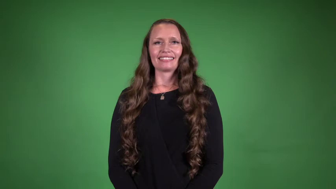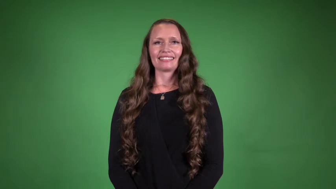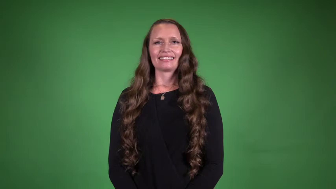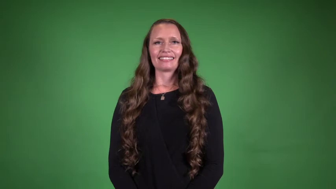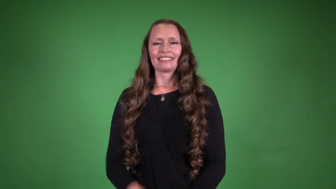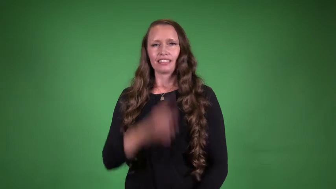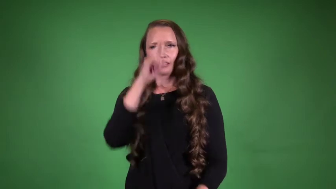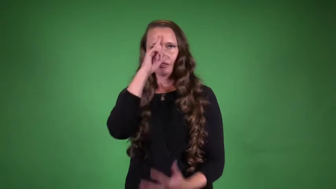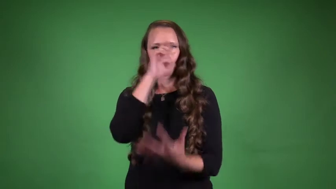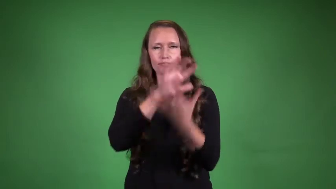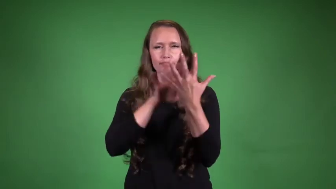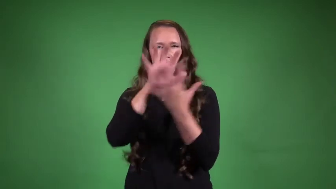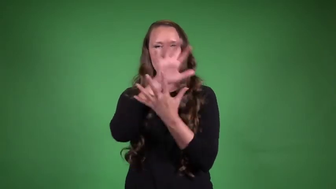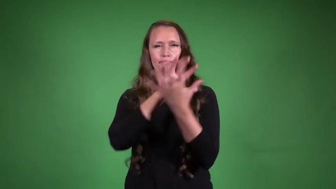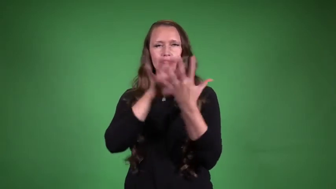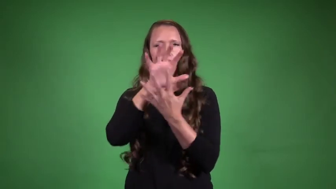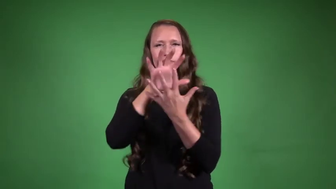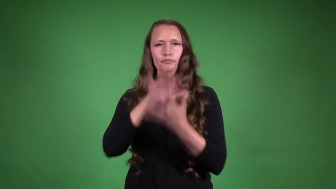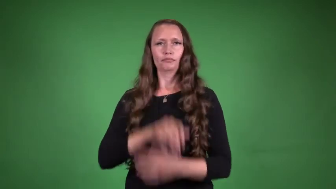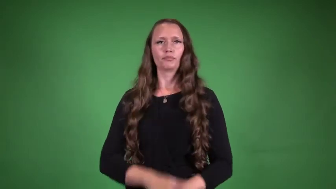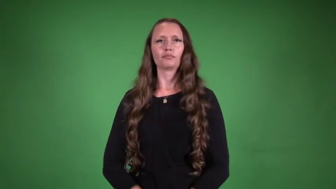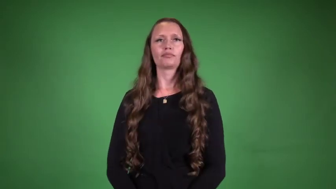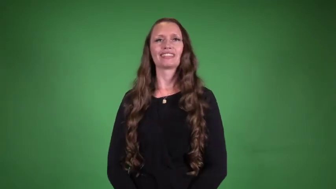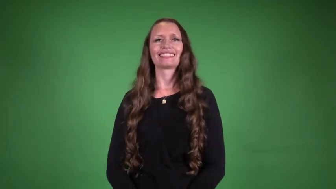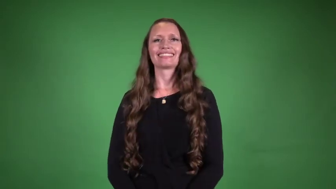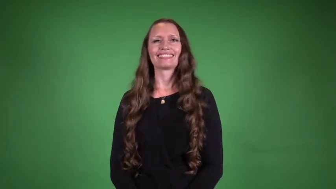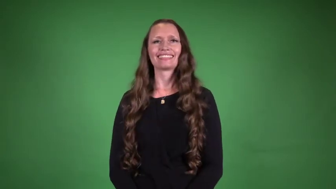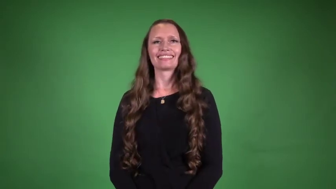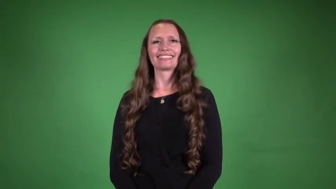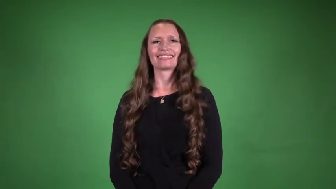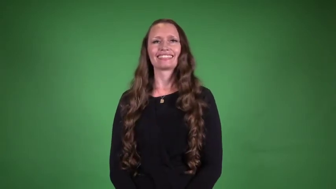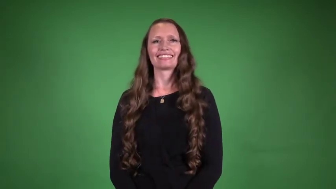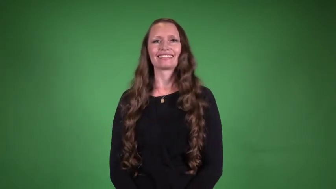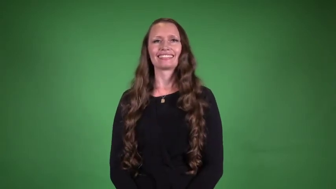confusion